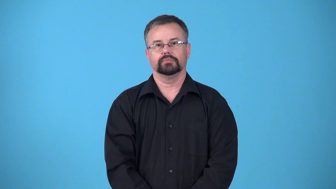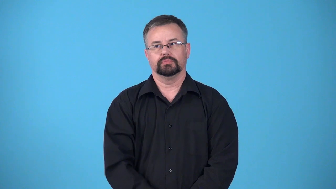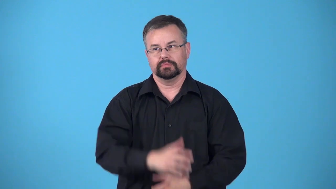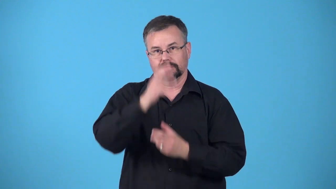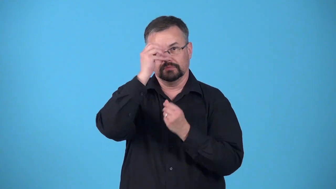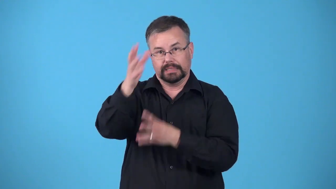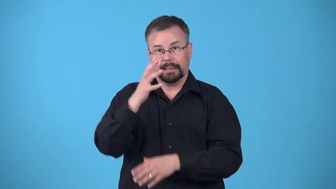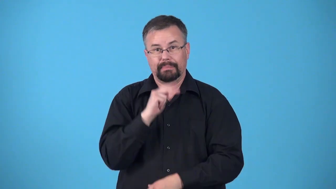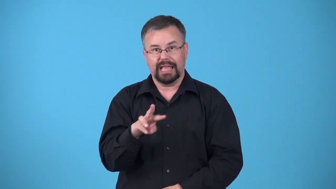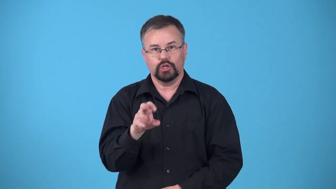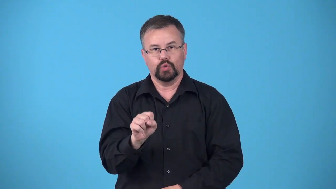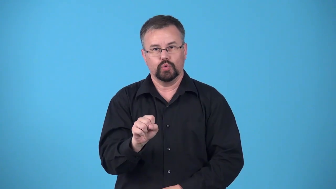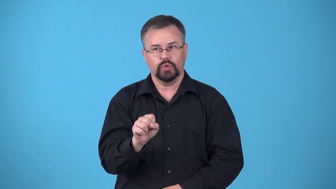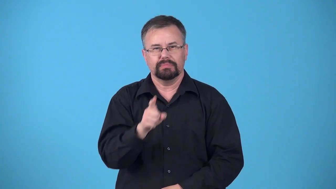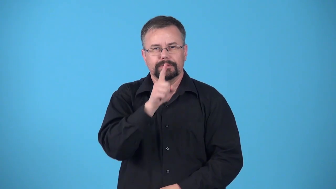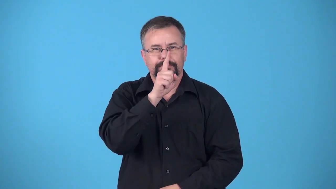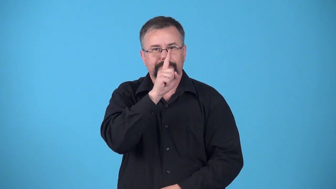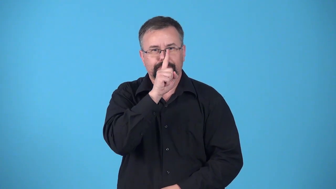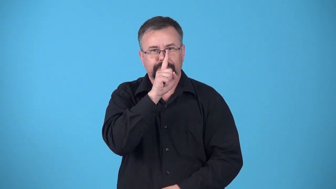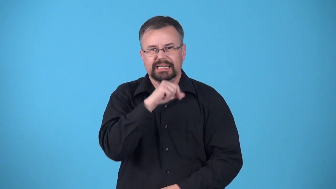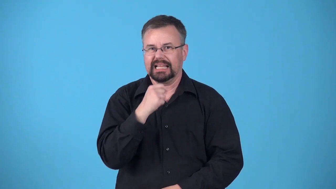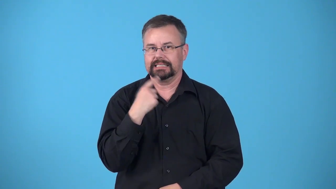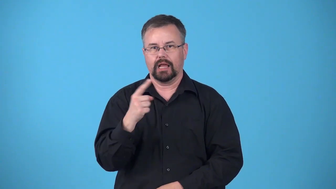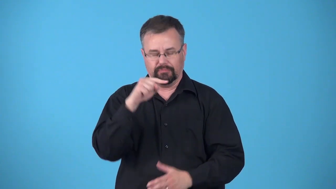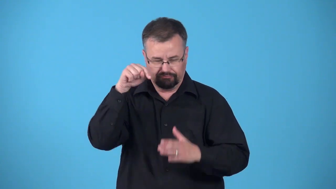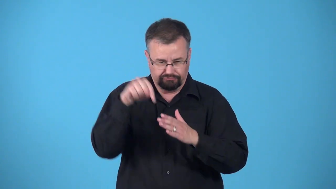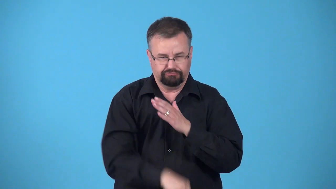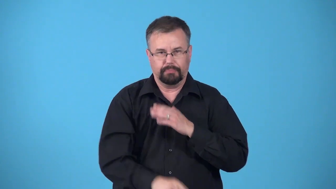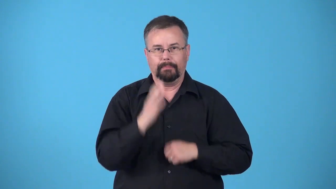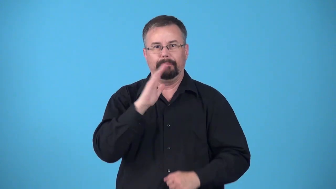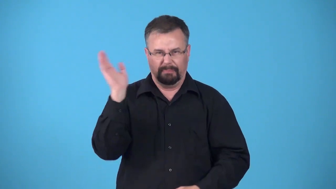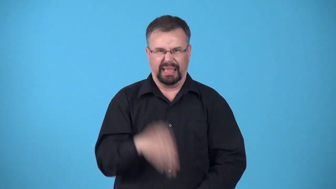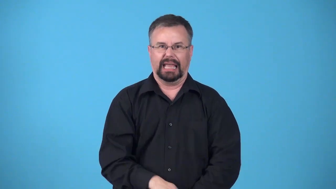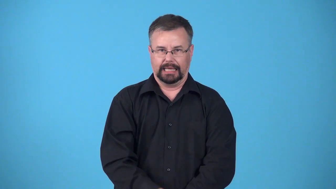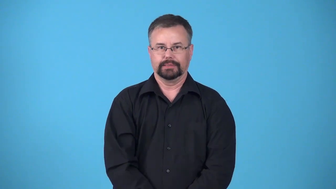sugarcoat something